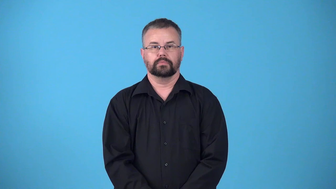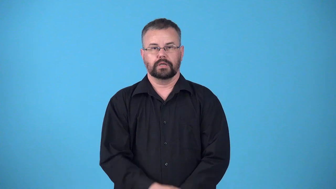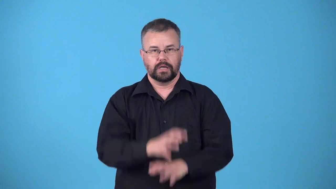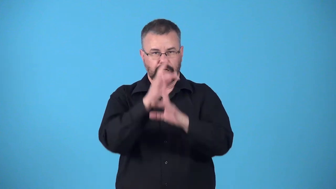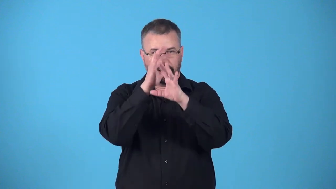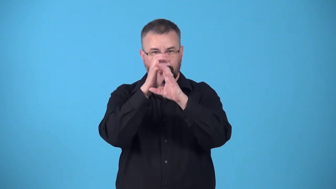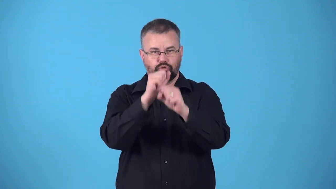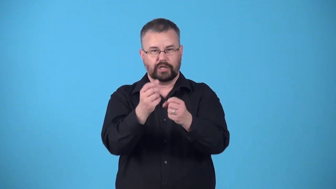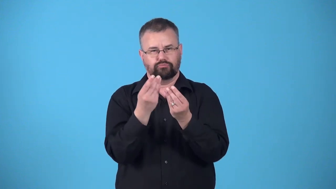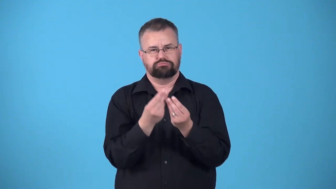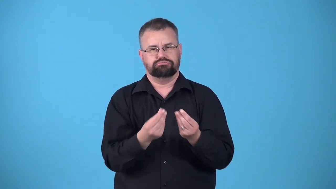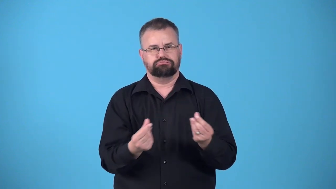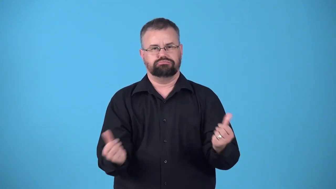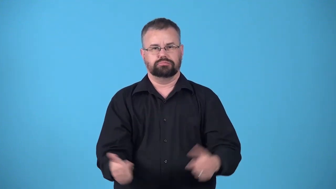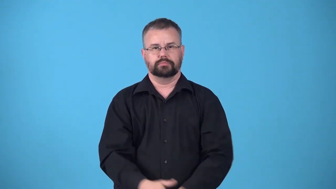bloom is off the rose